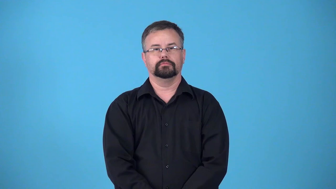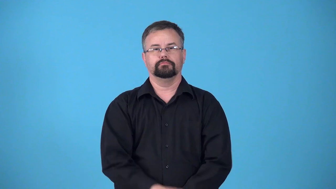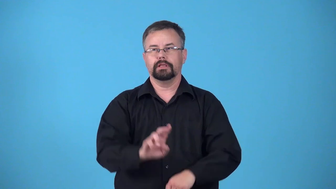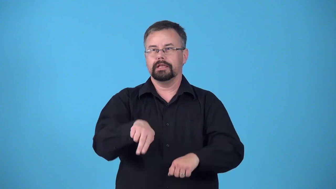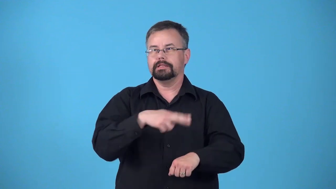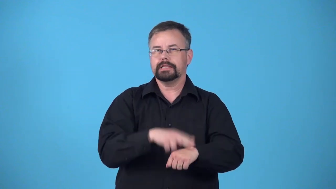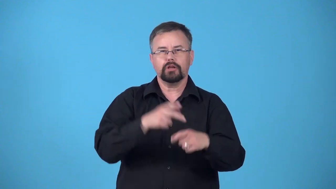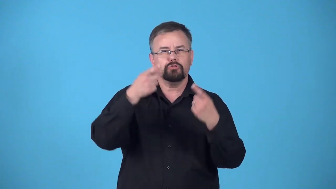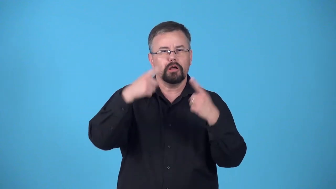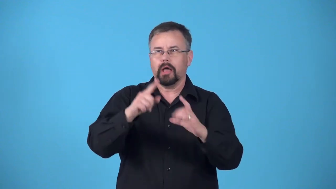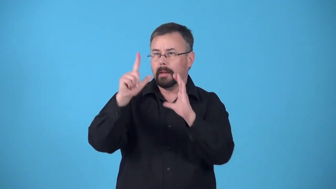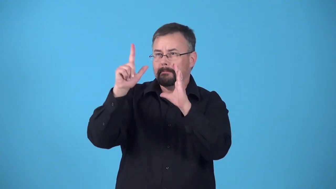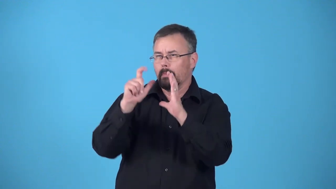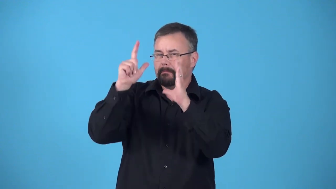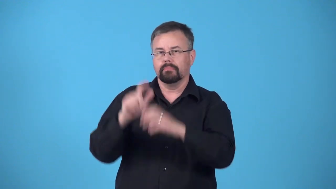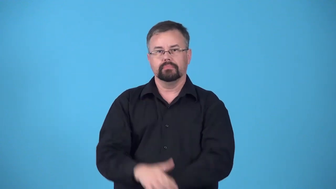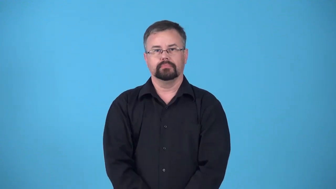candid